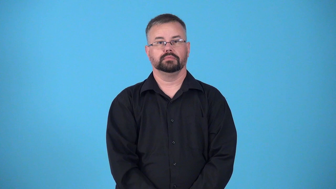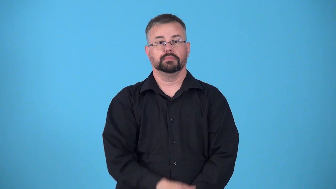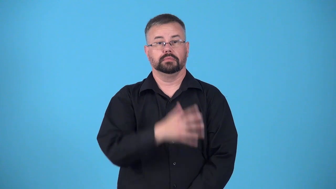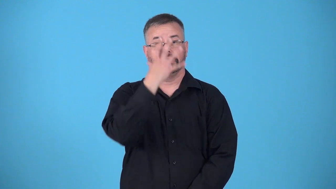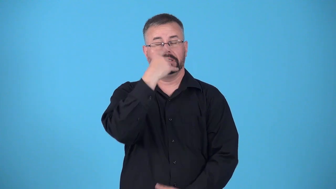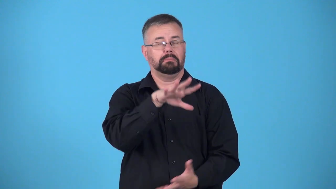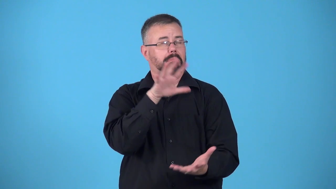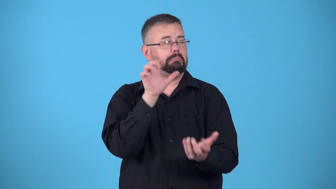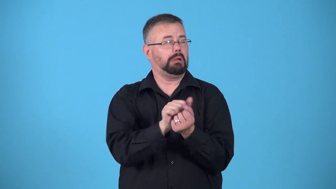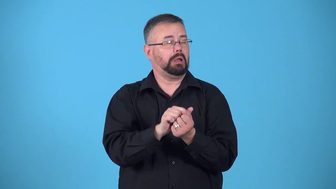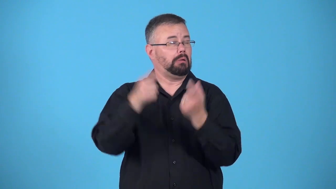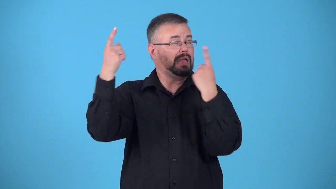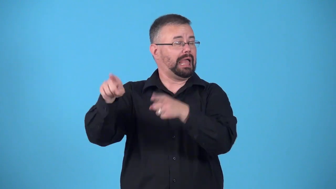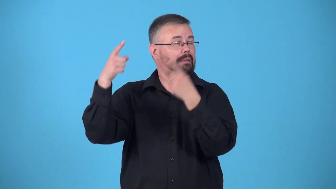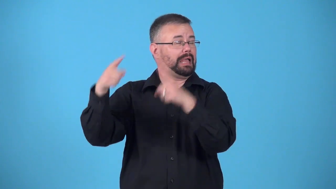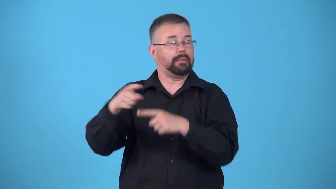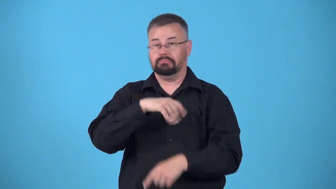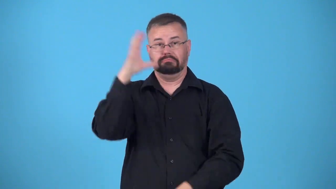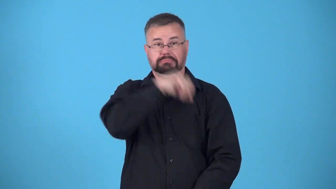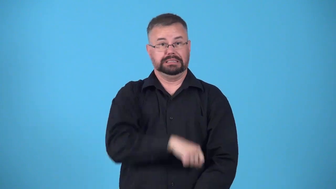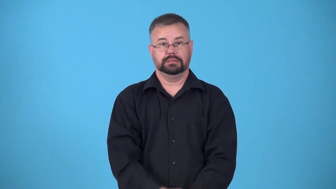sleep through